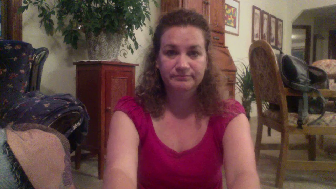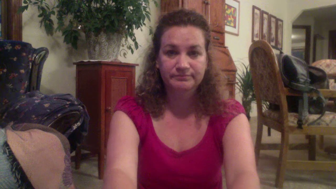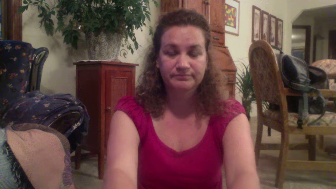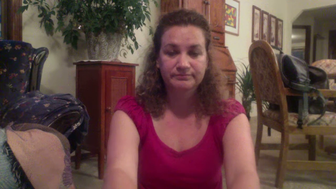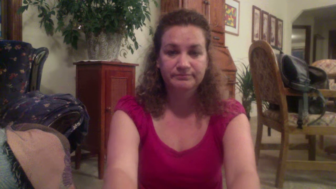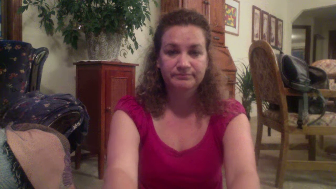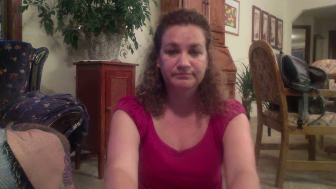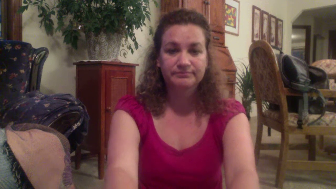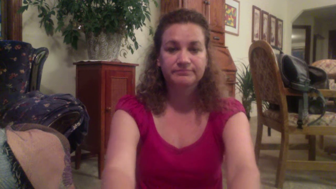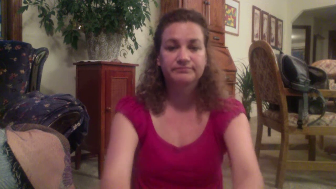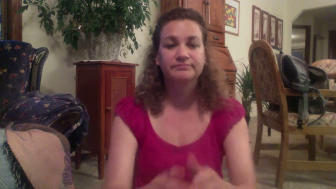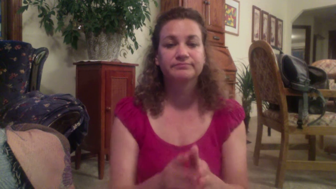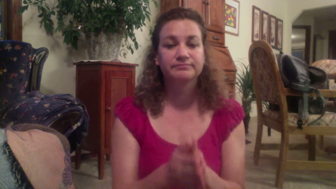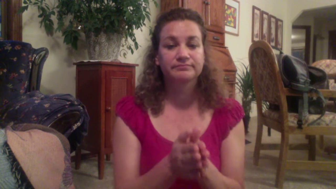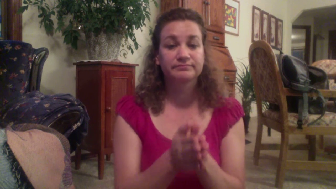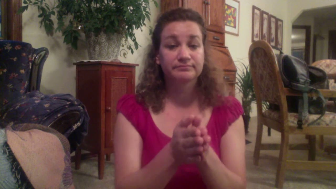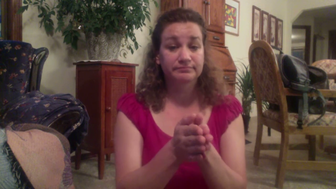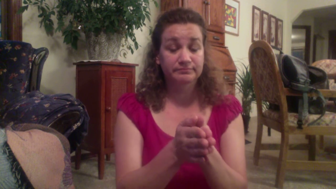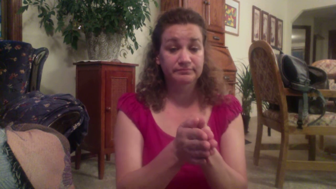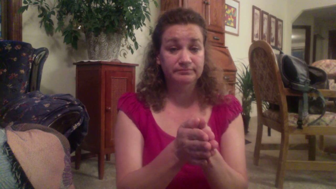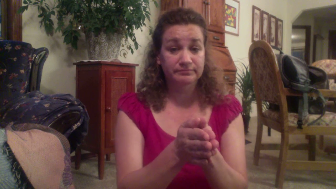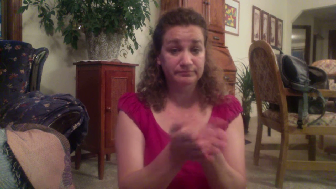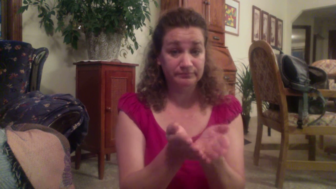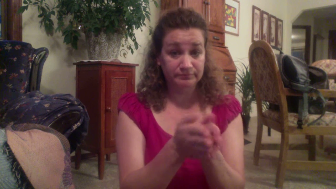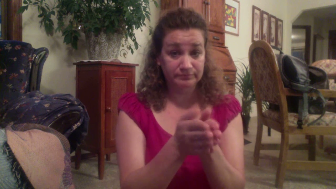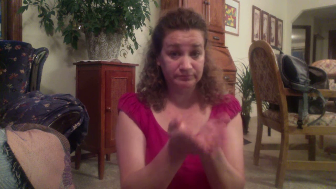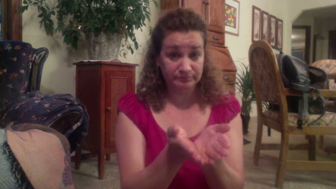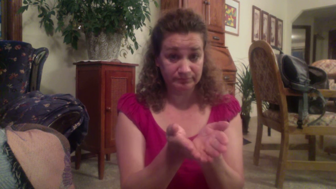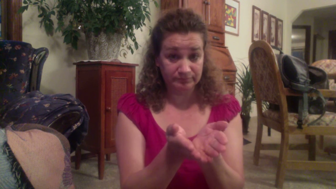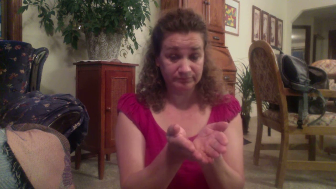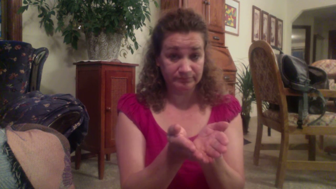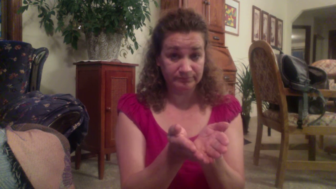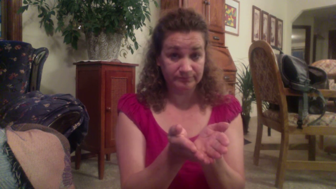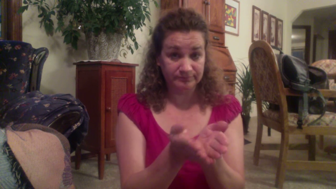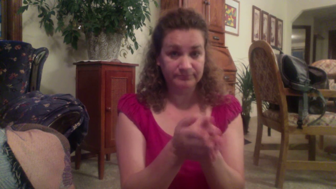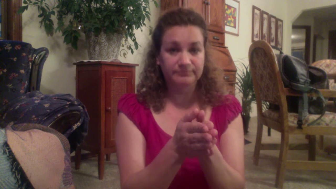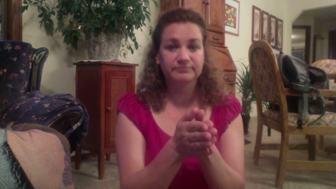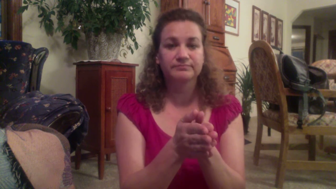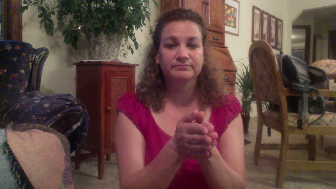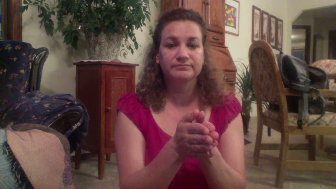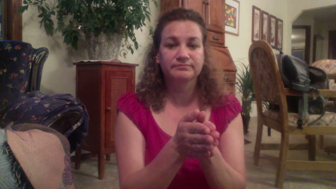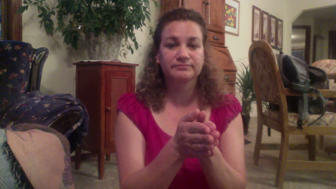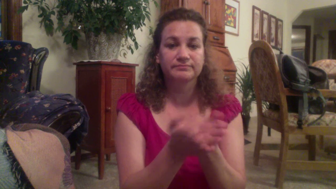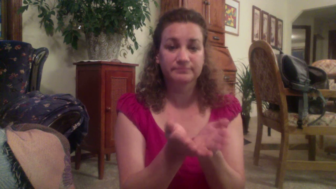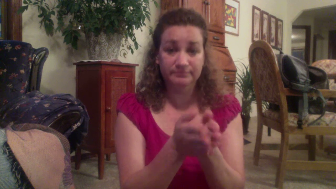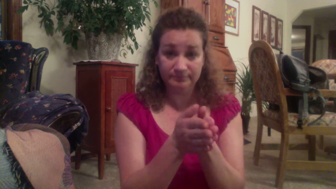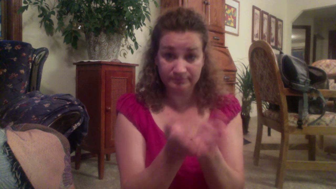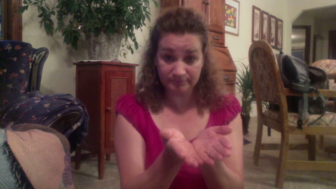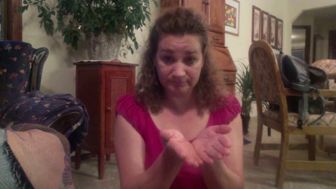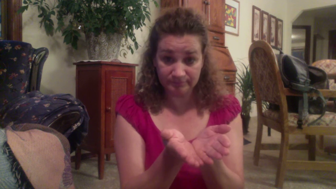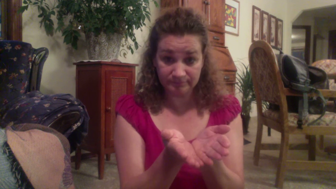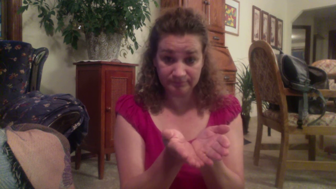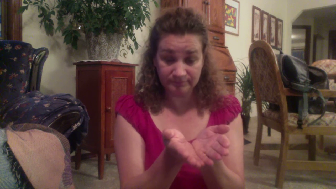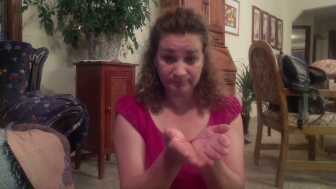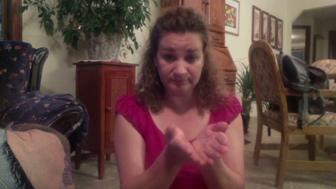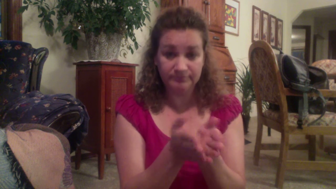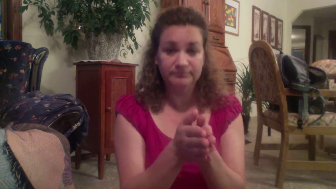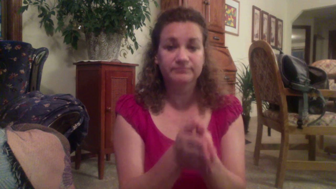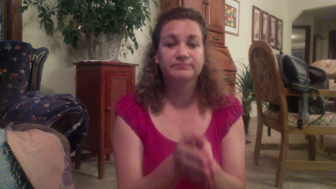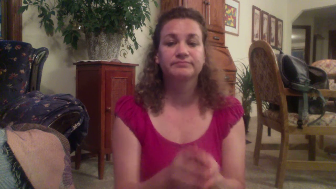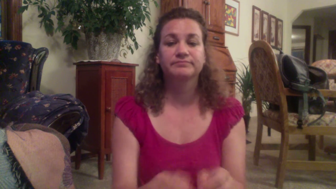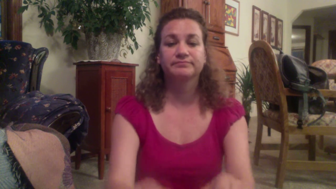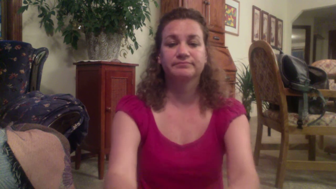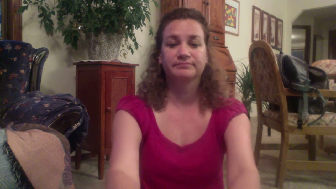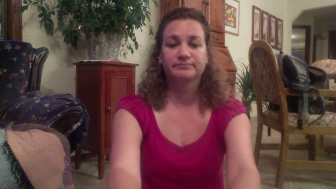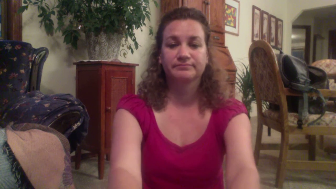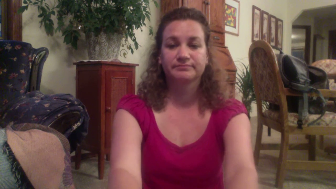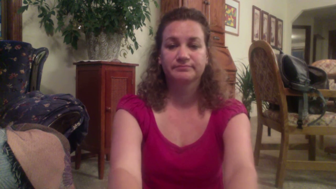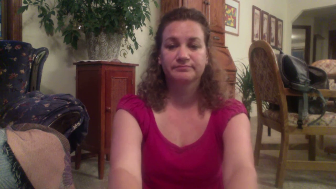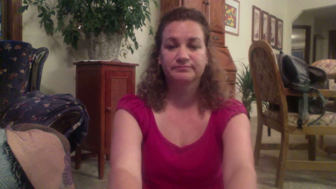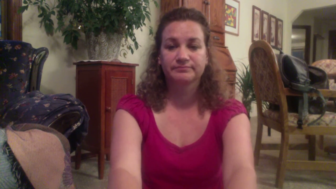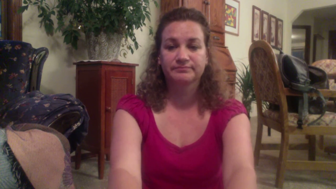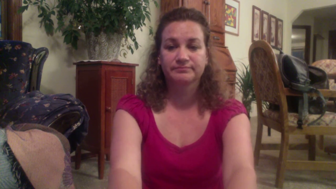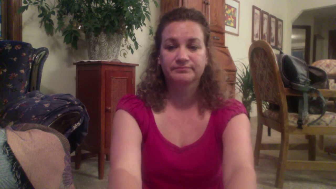Book